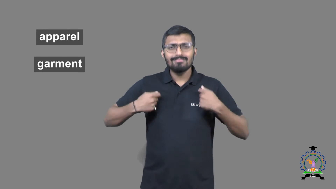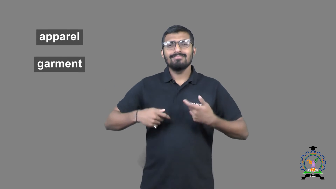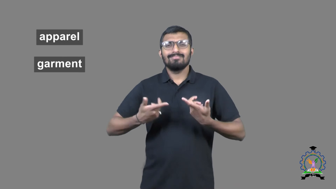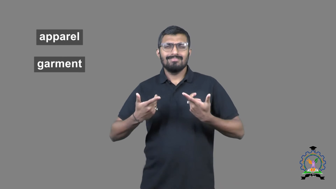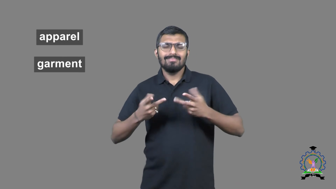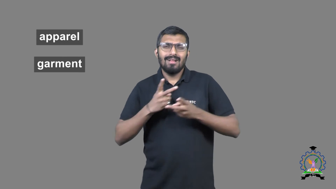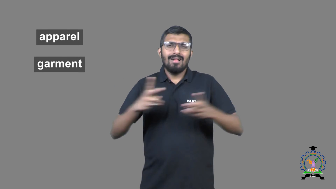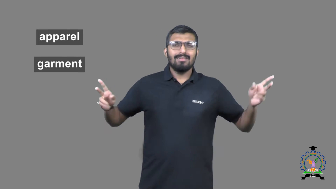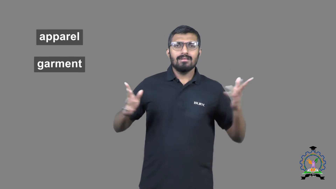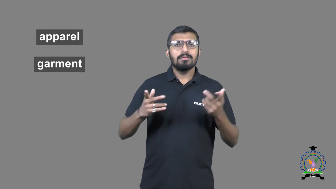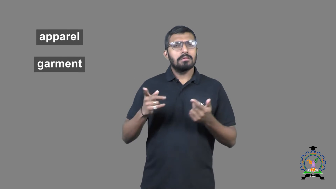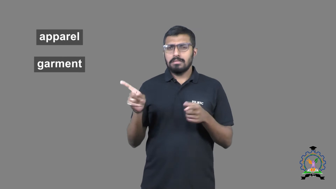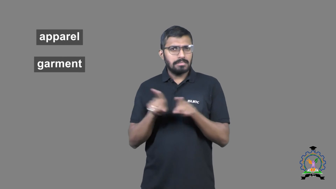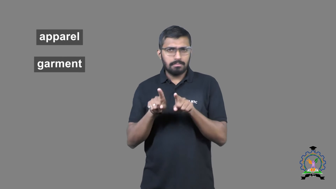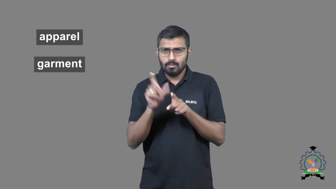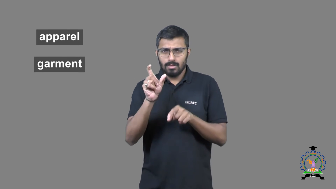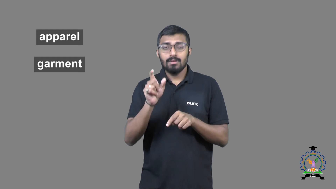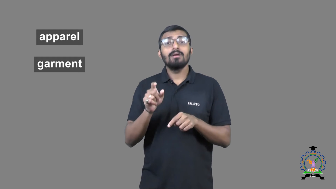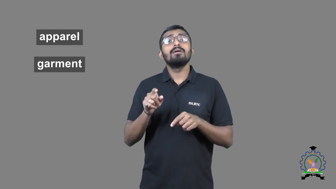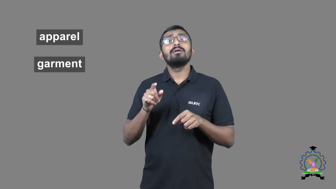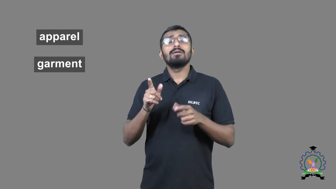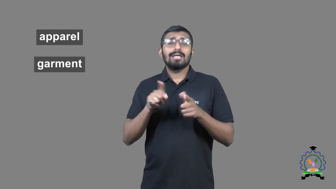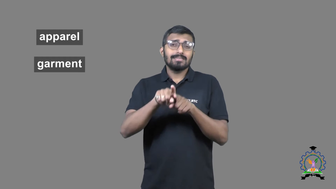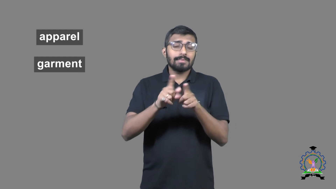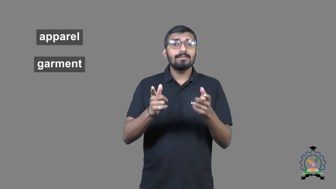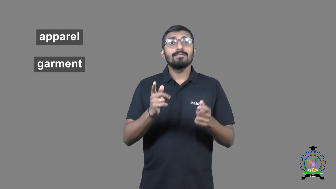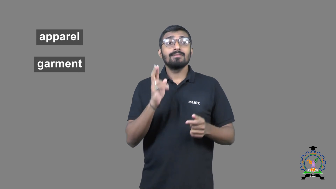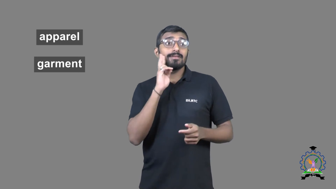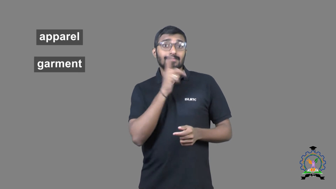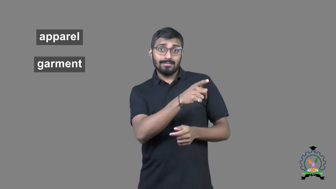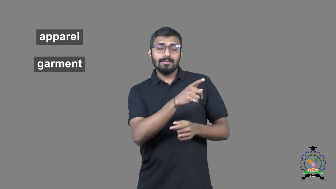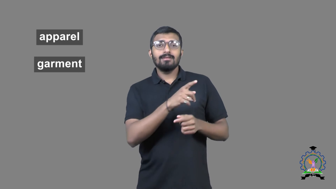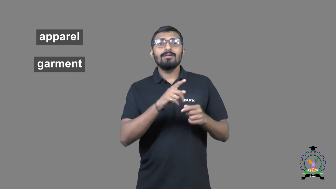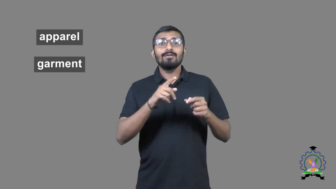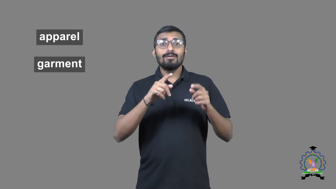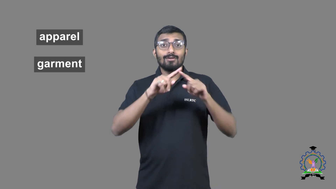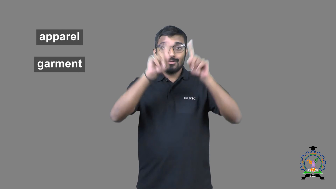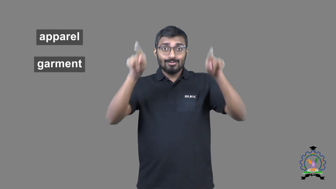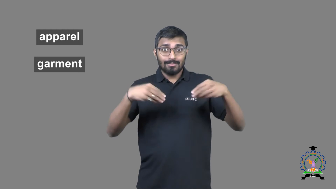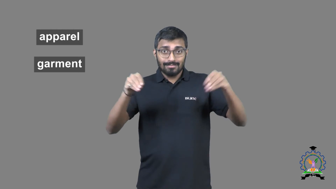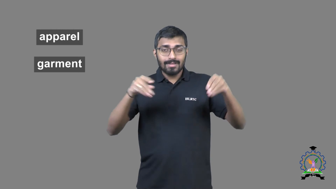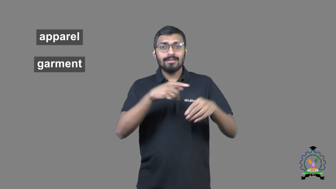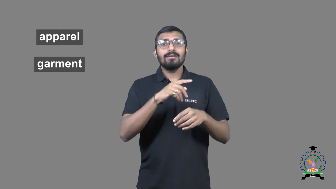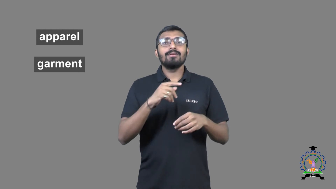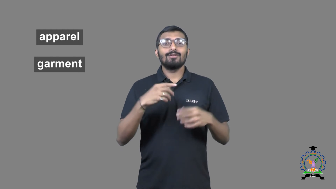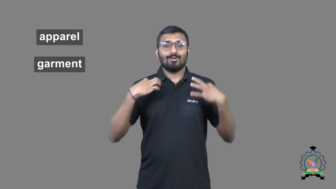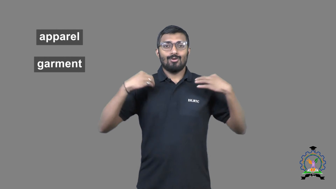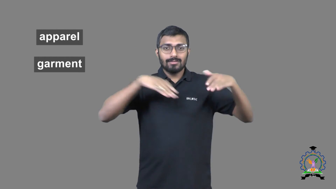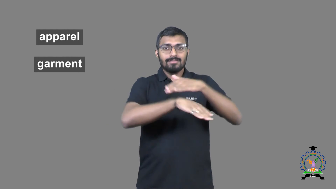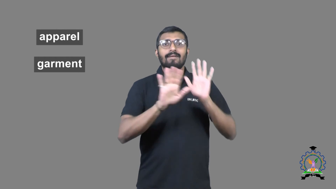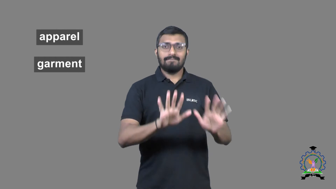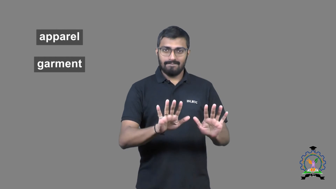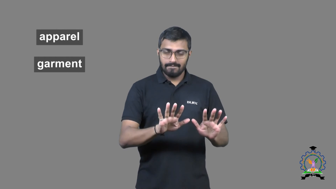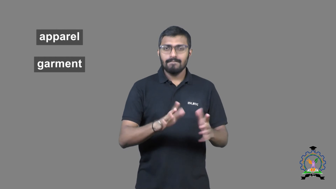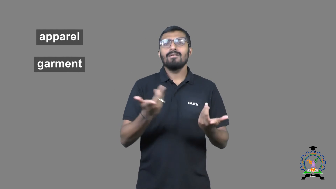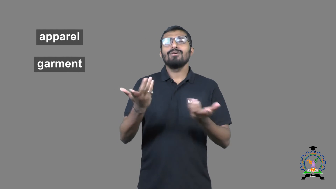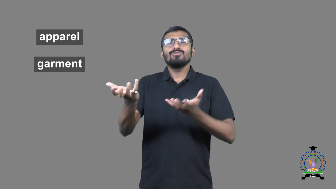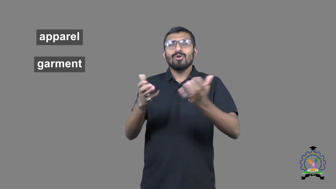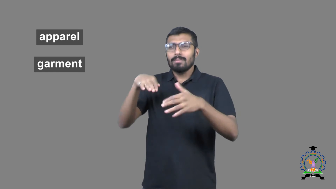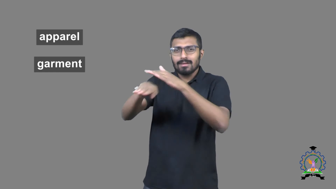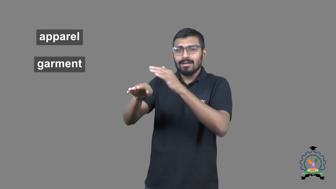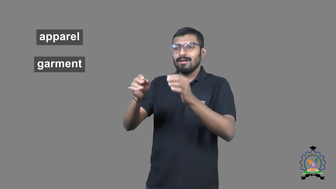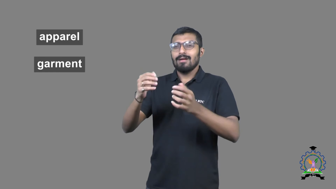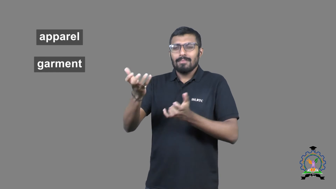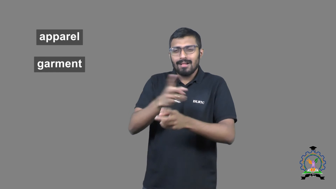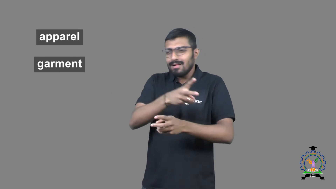apparel, garment